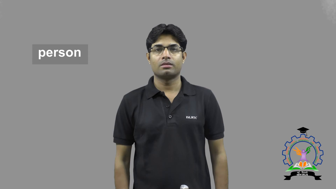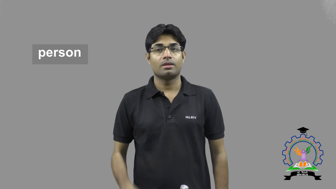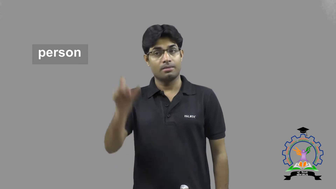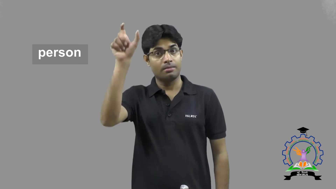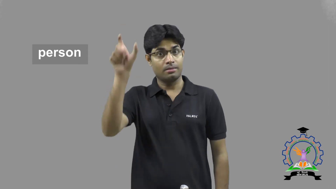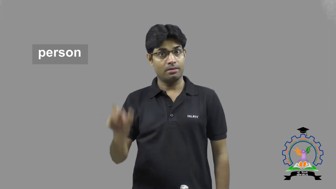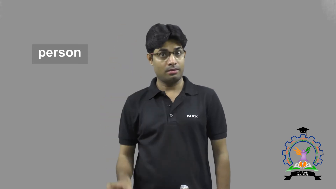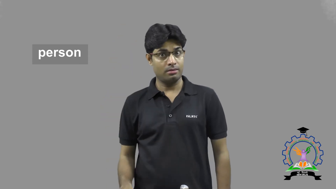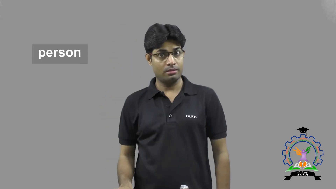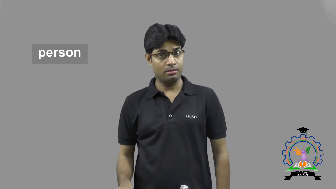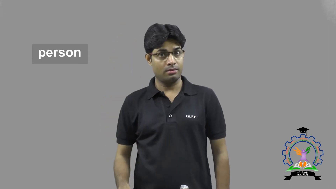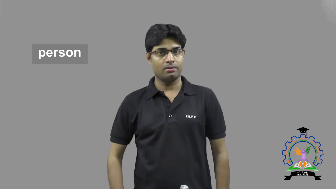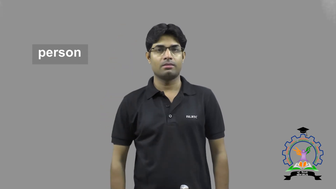person